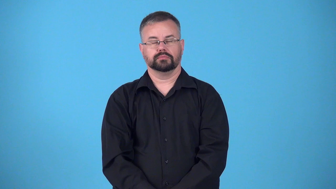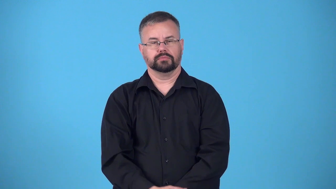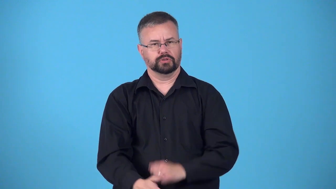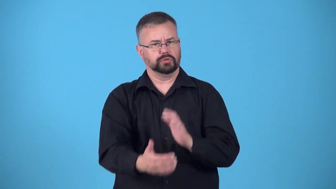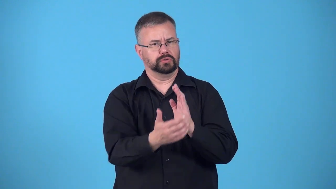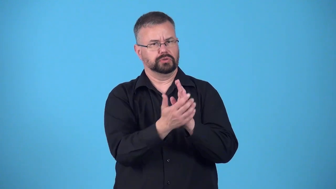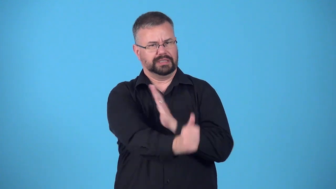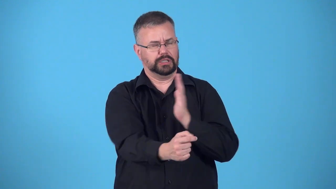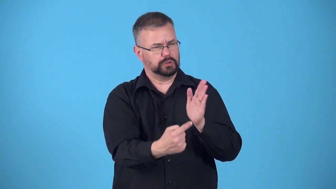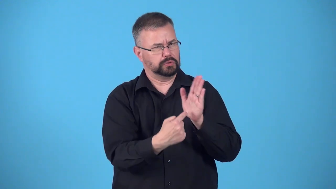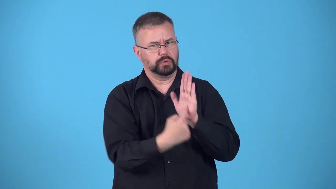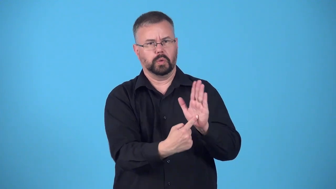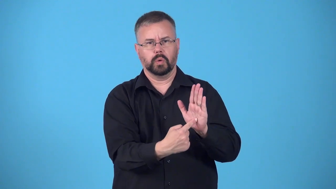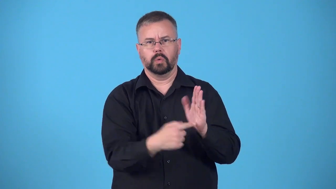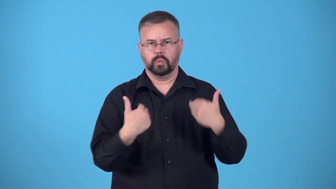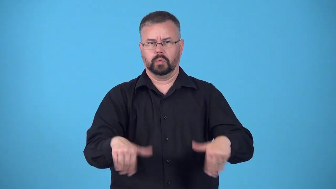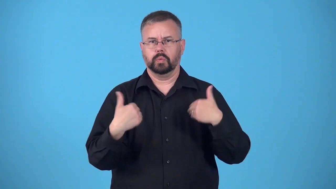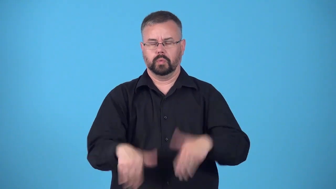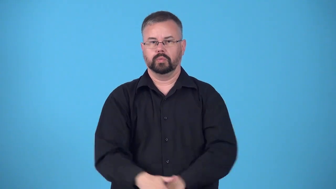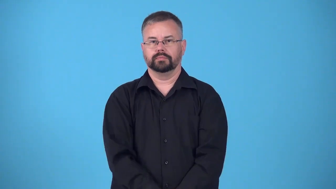stand out